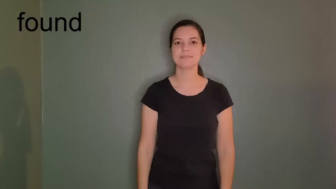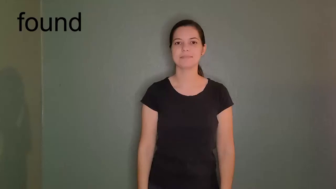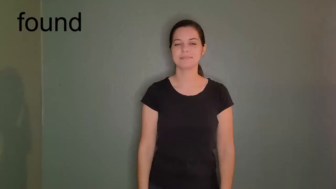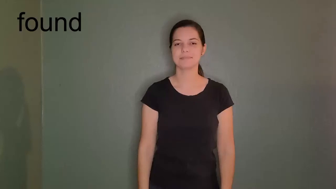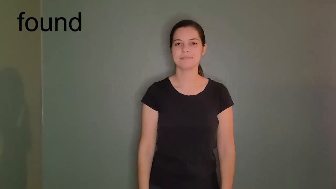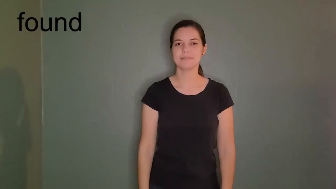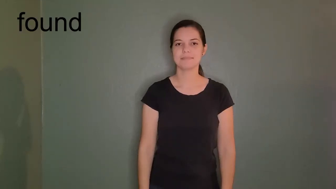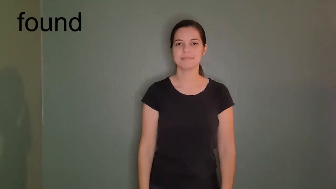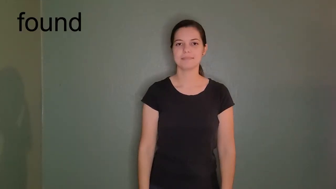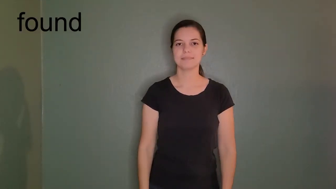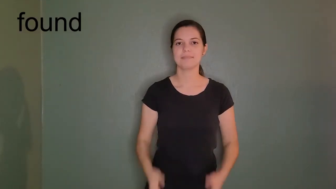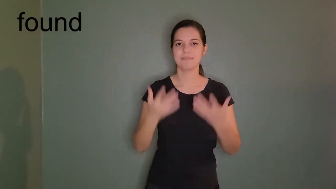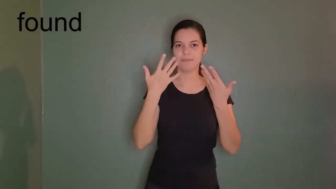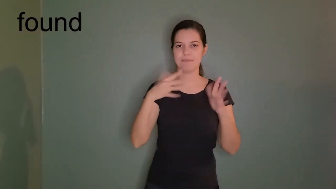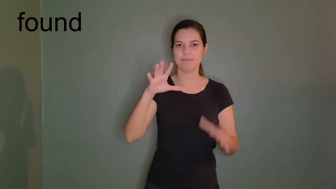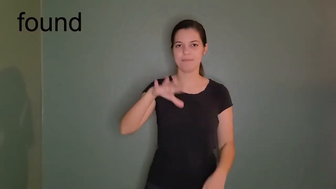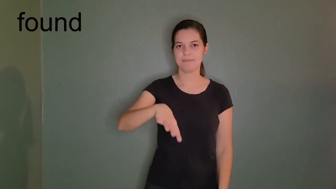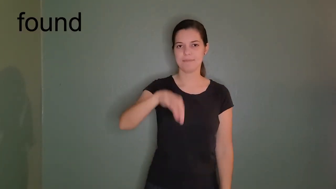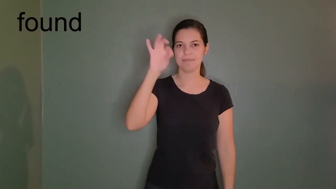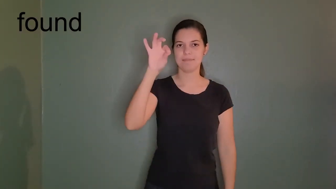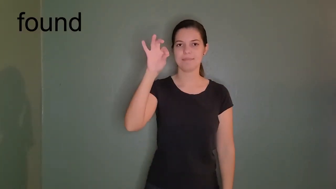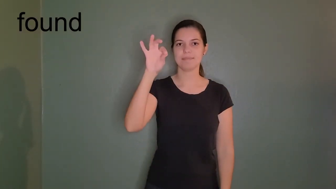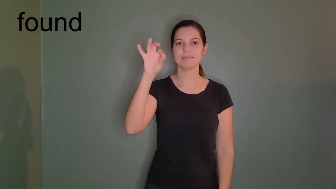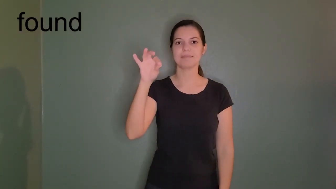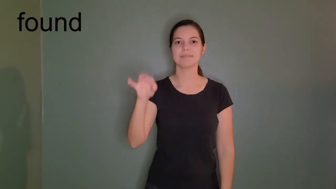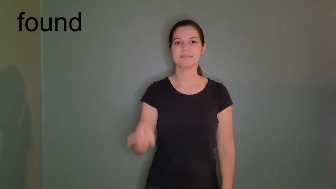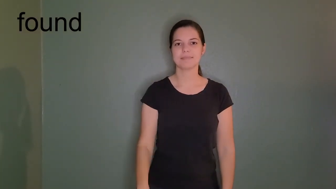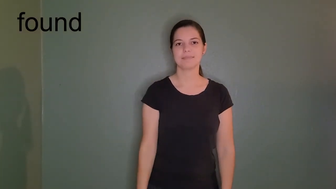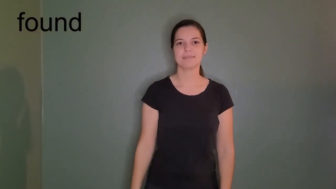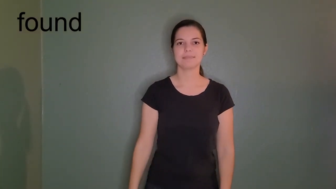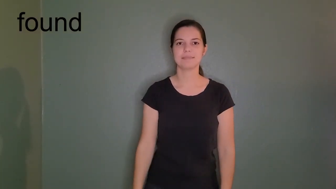Found